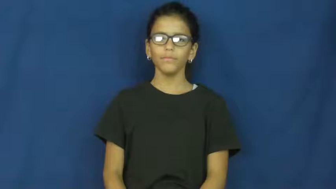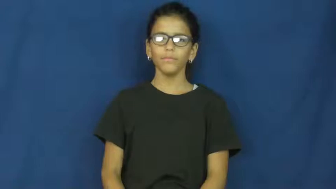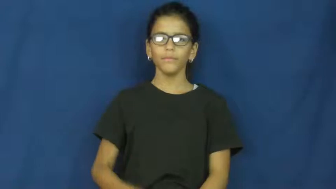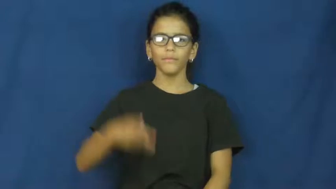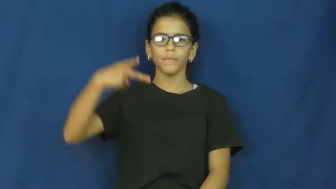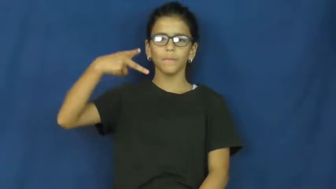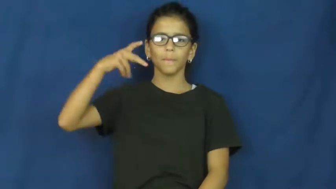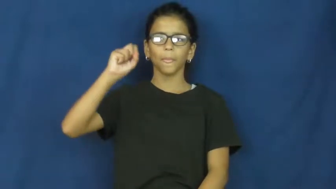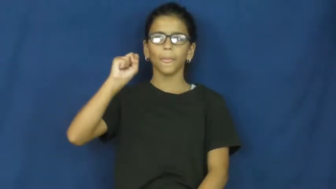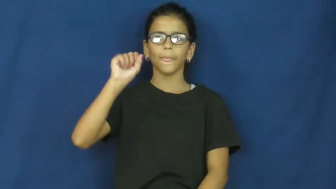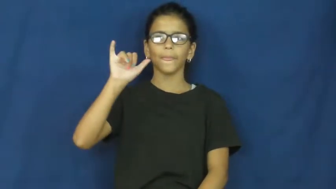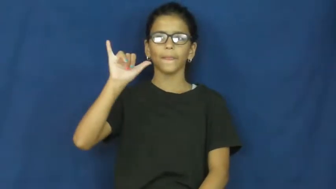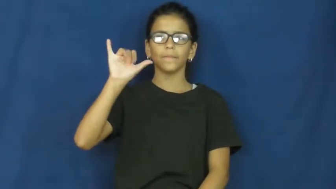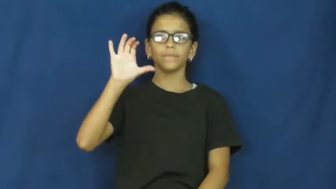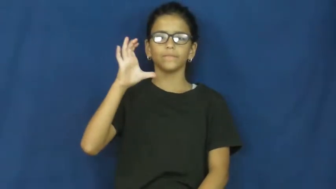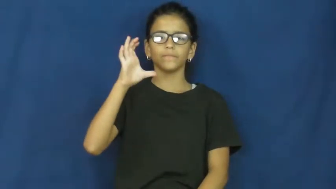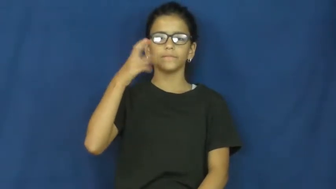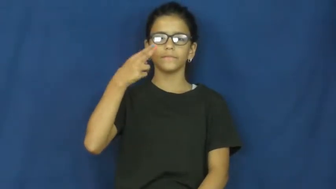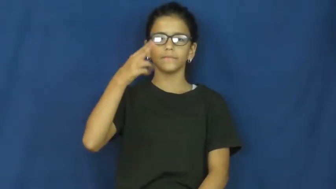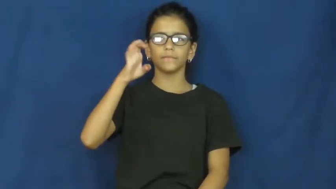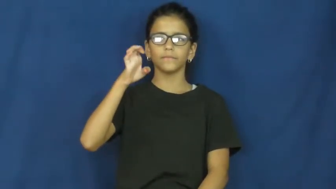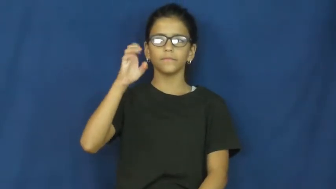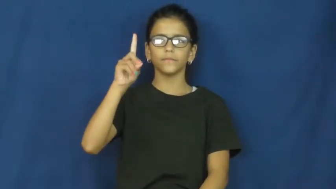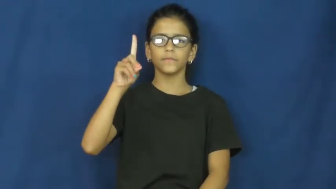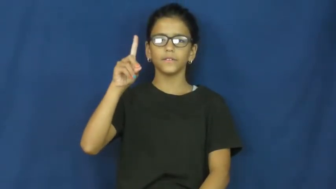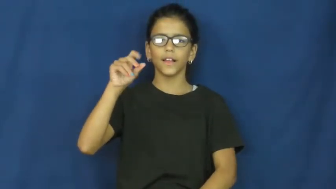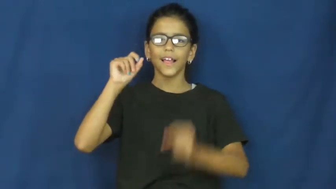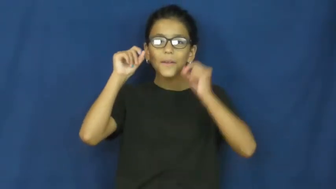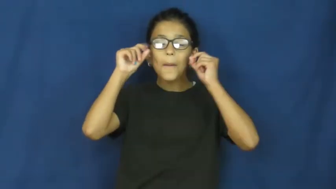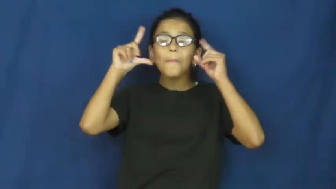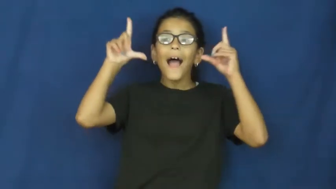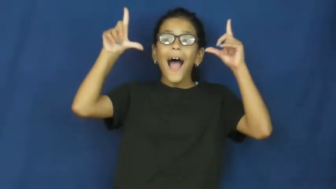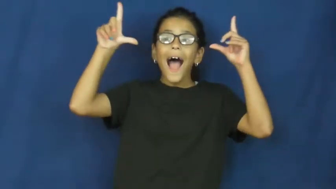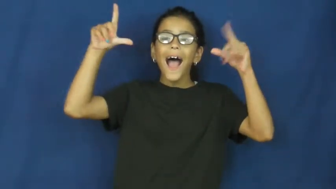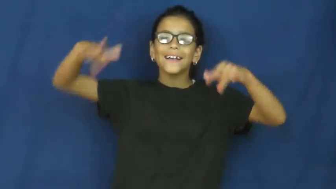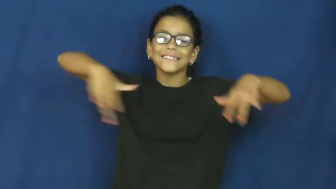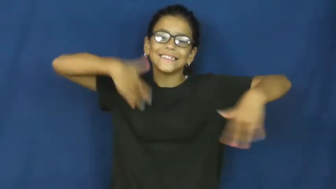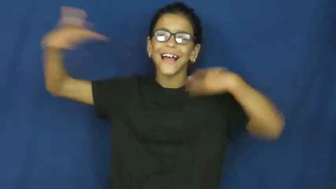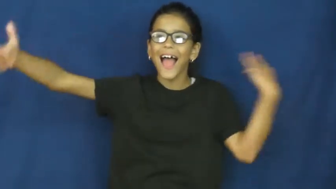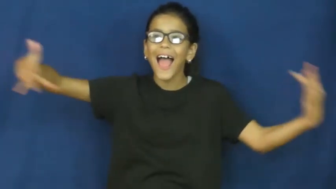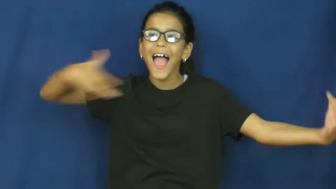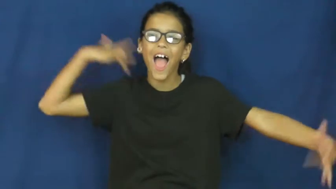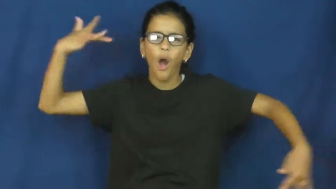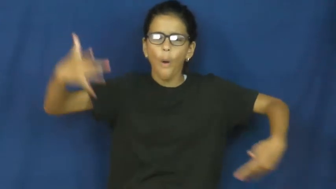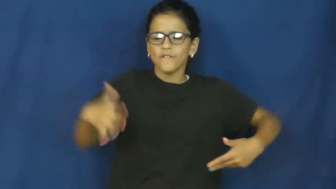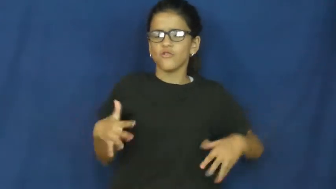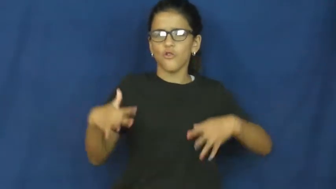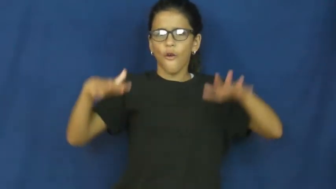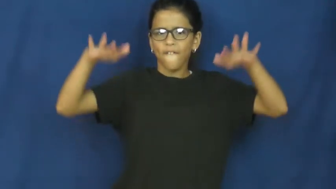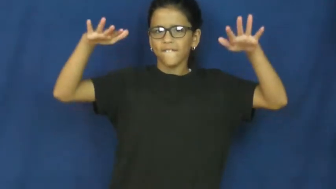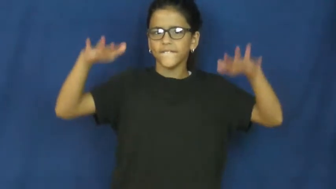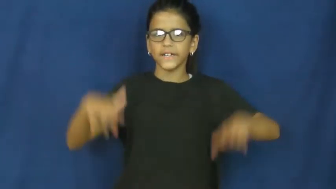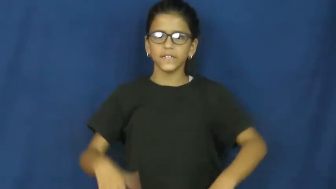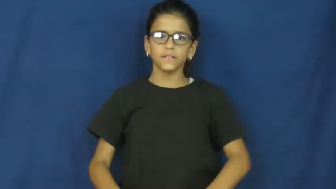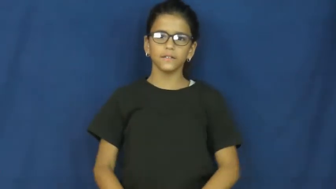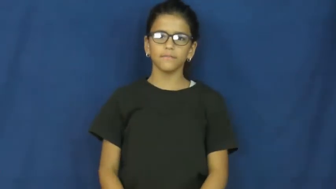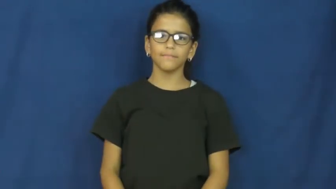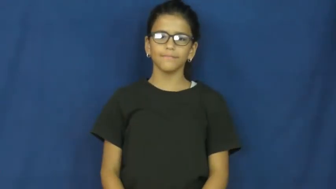psyched